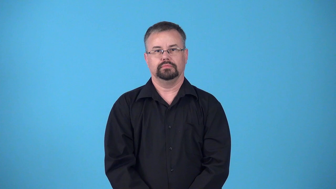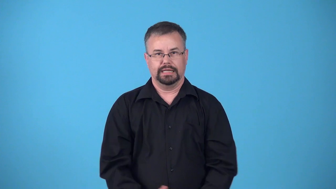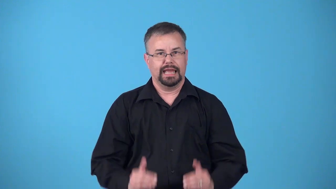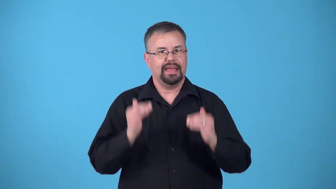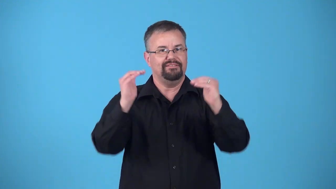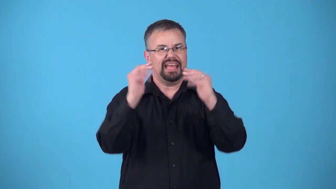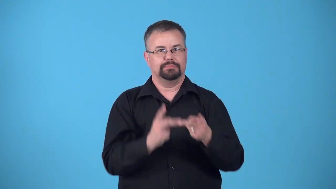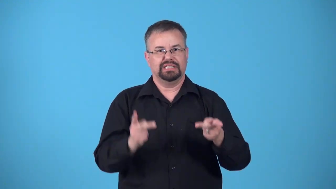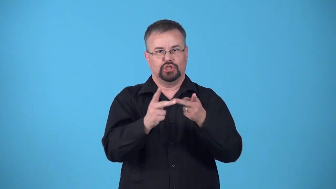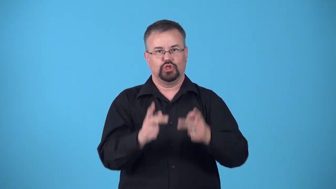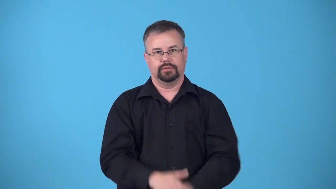in the catbird seat